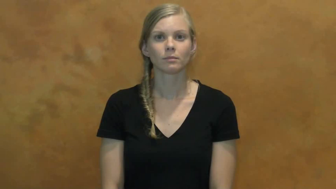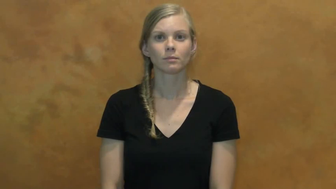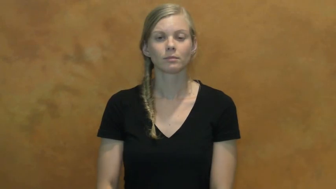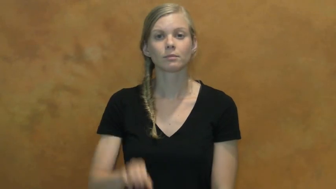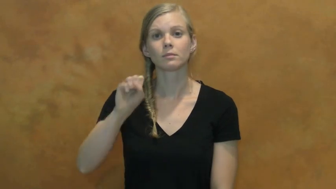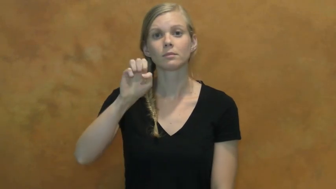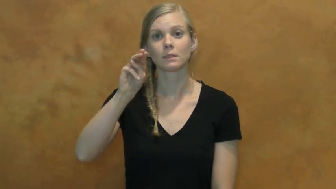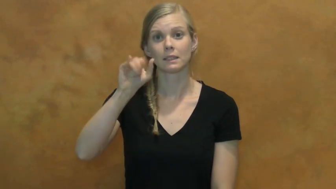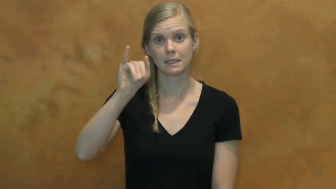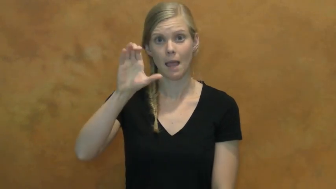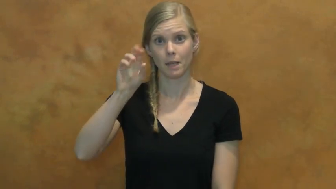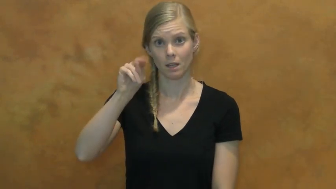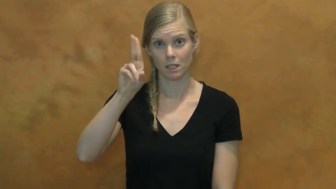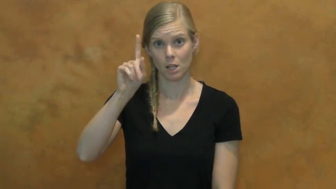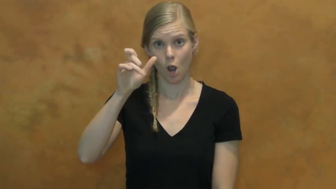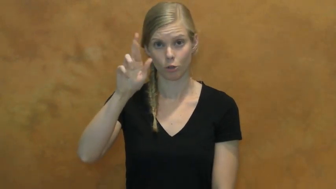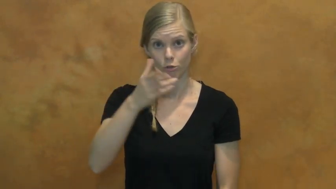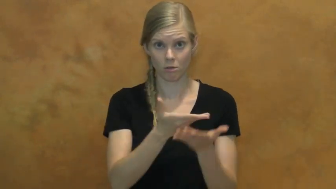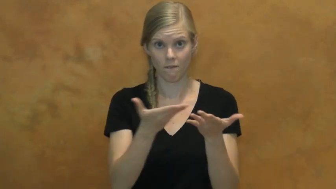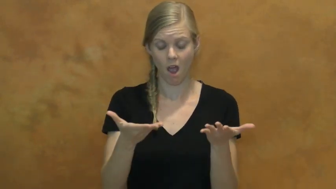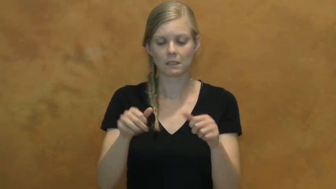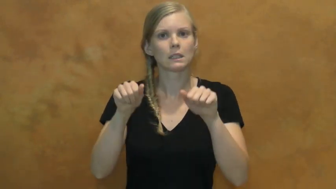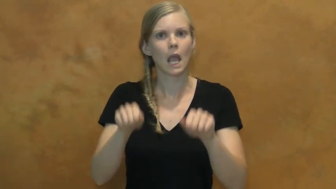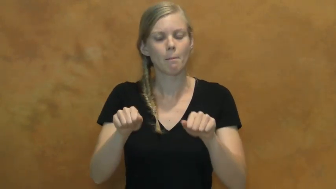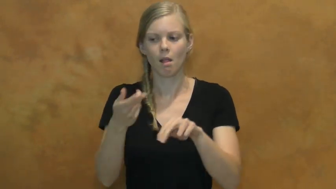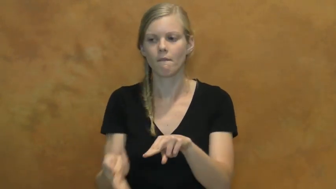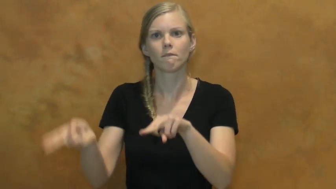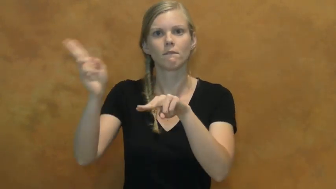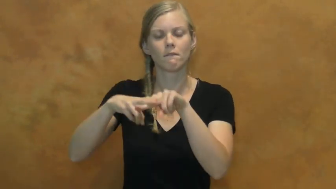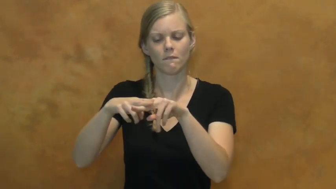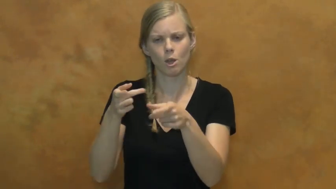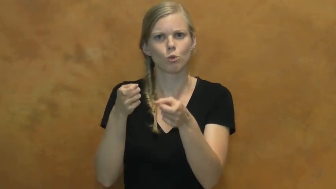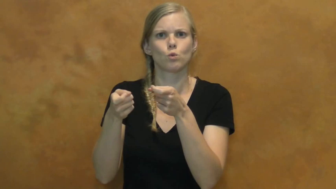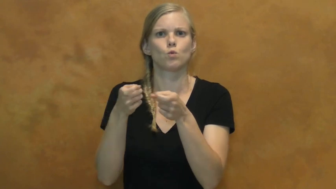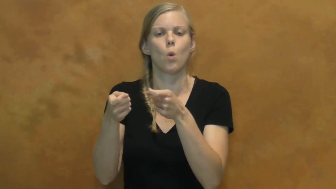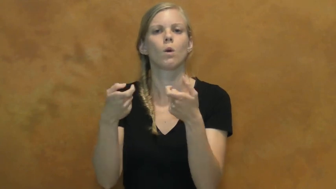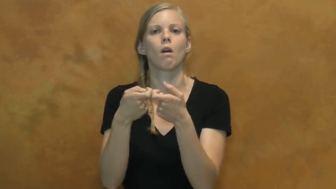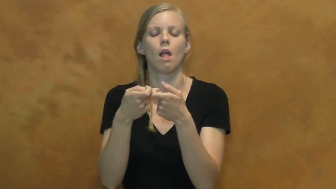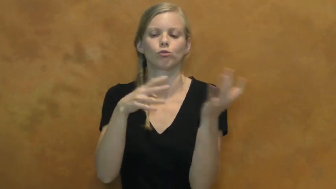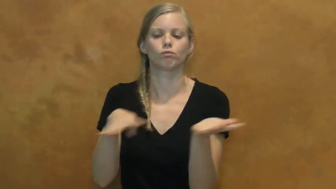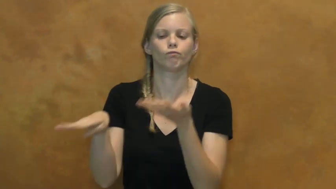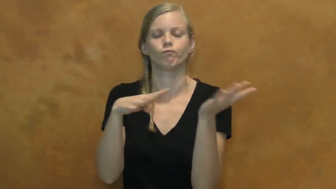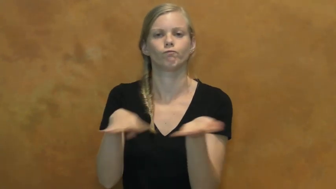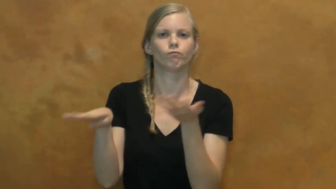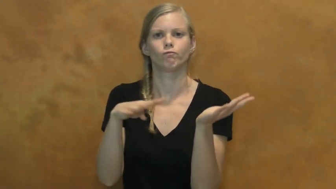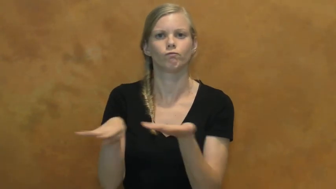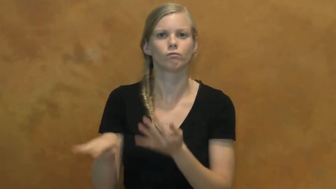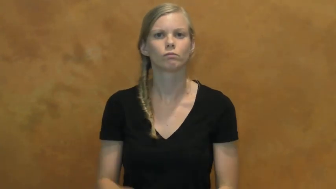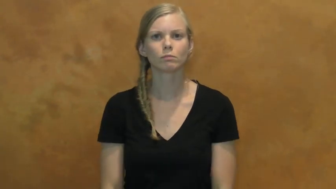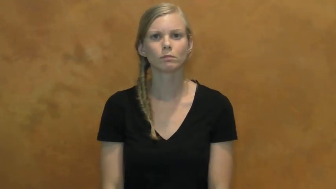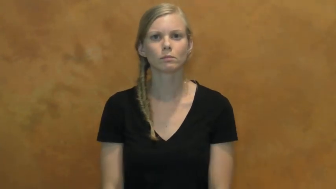transistor